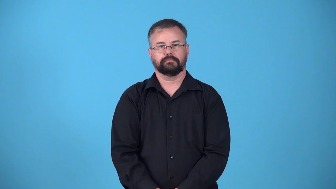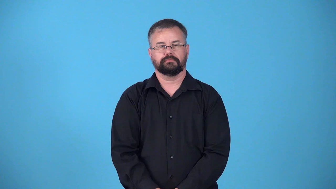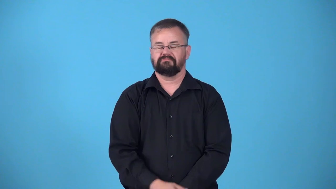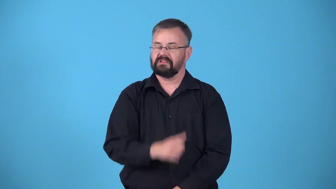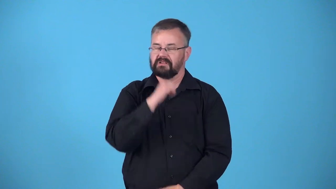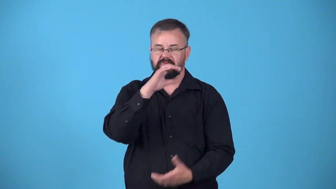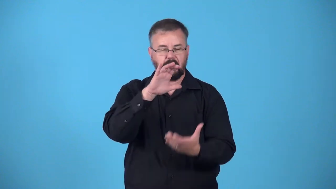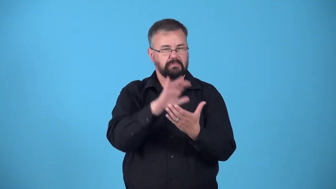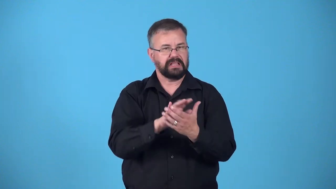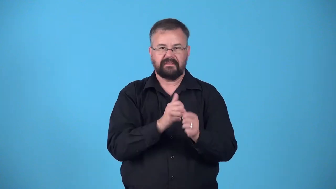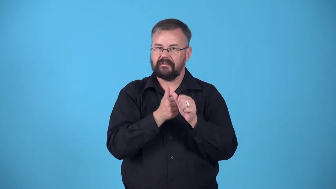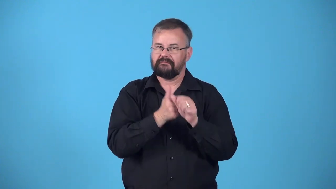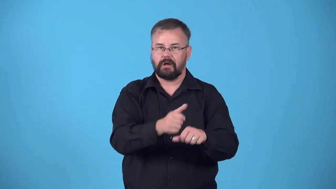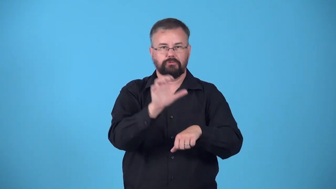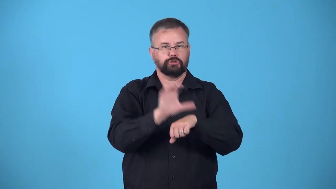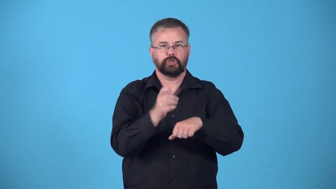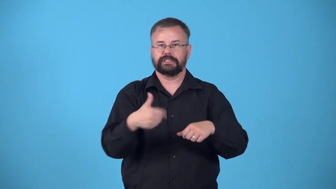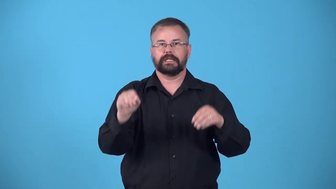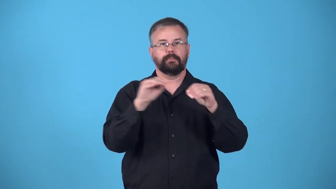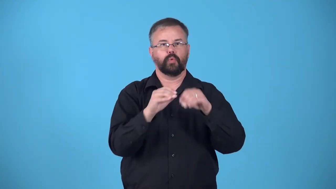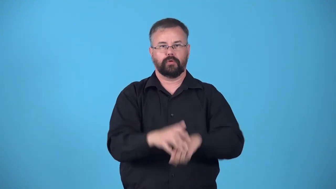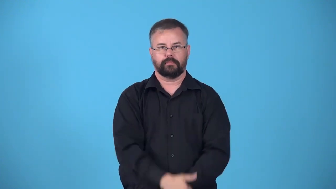fall away